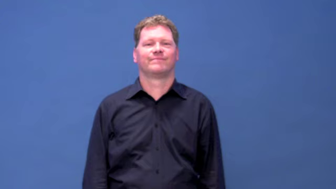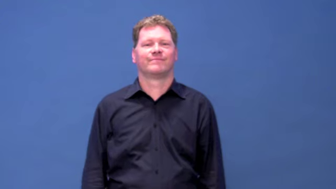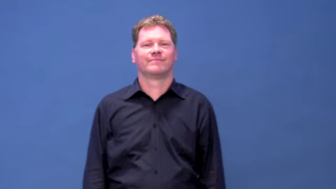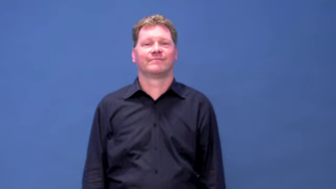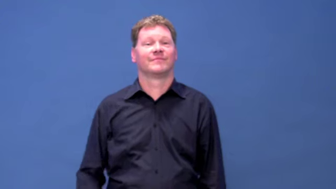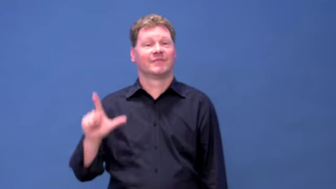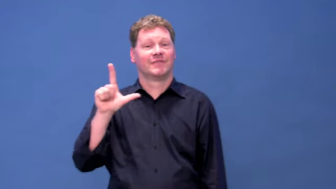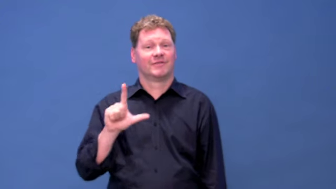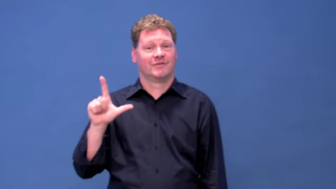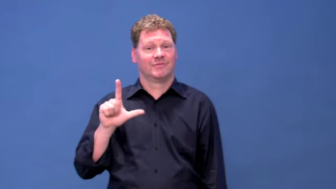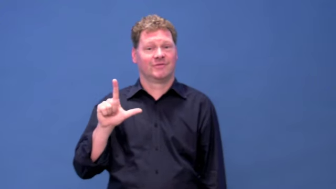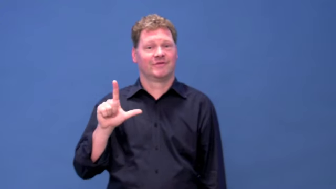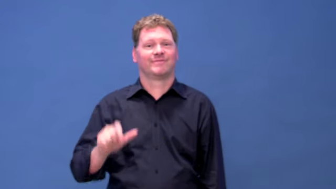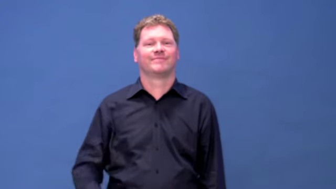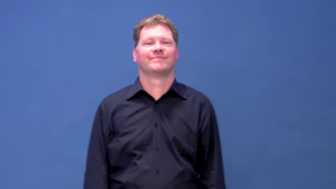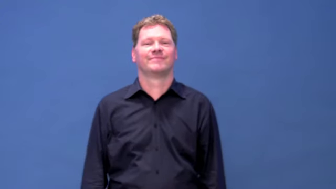Luxembourg